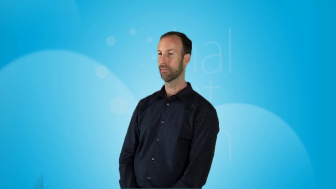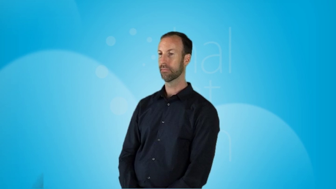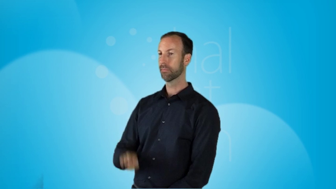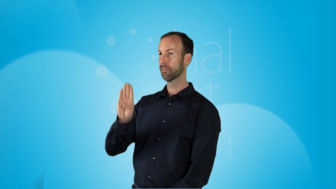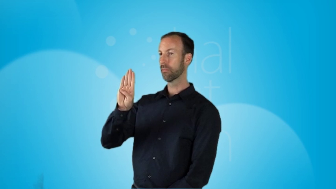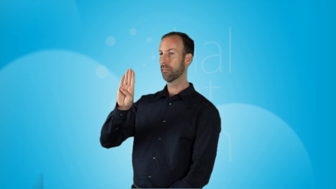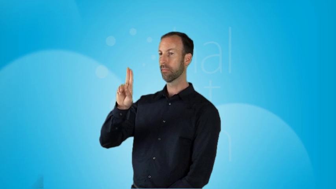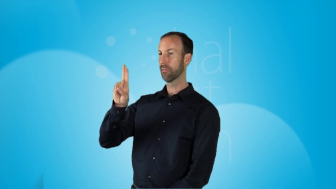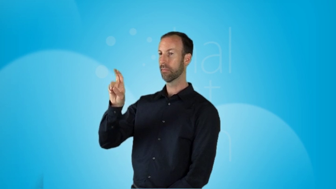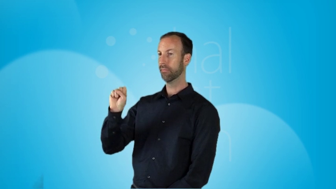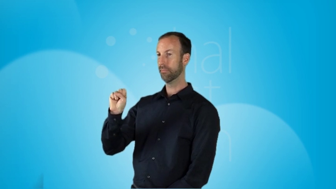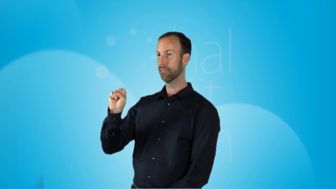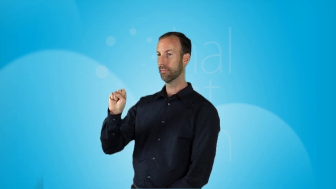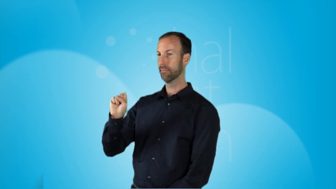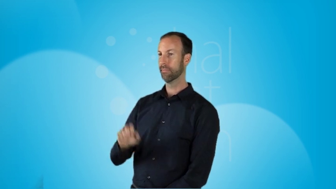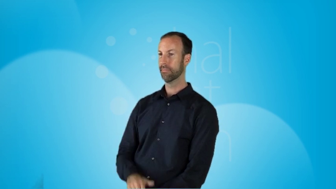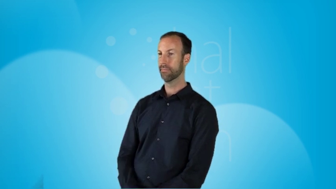bus